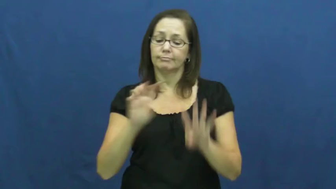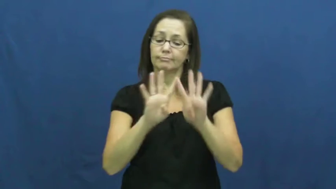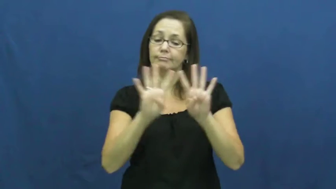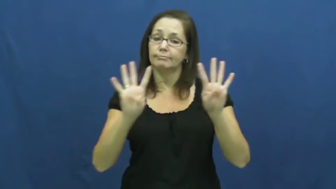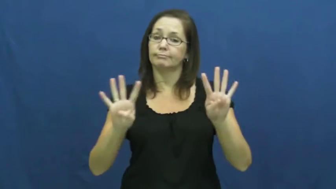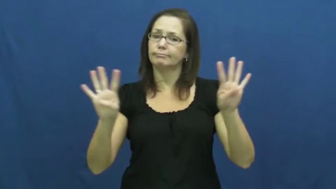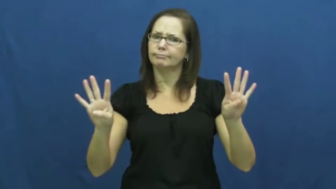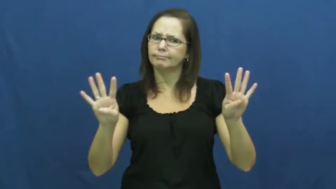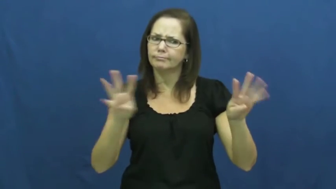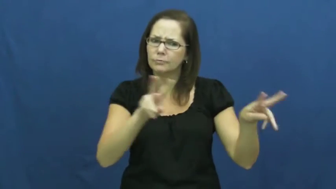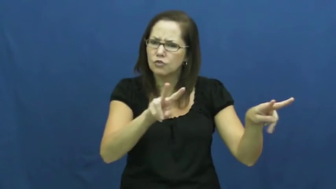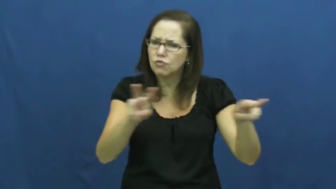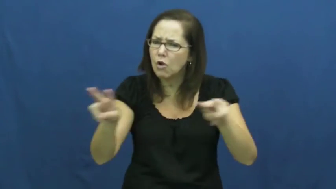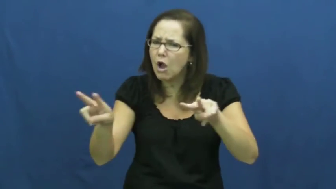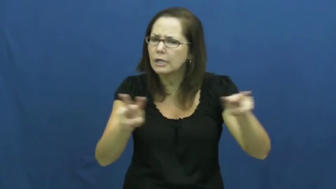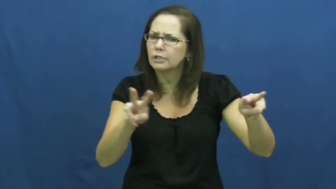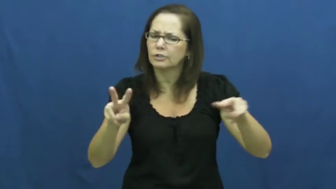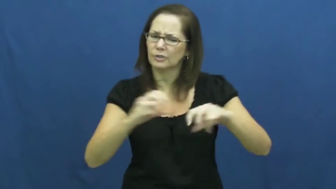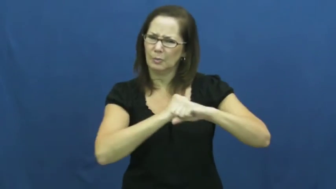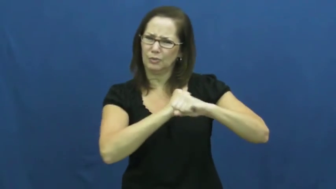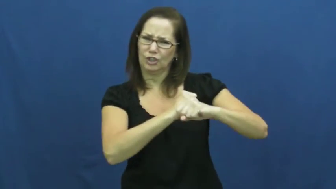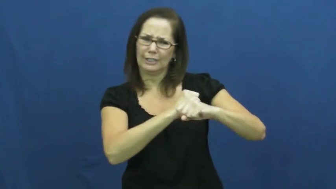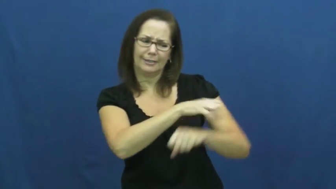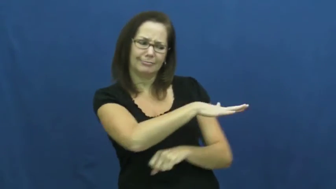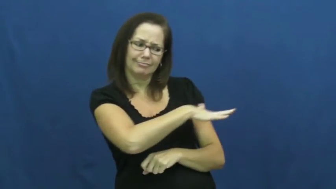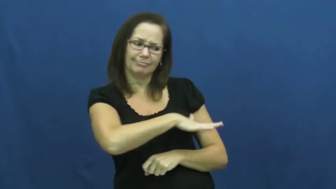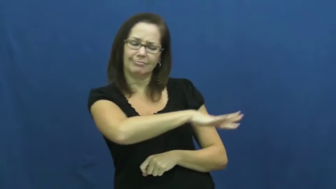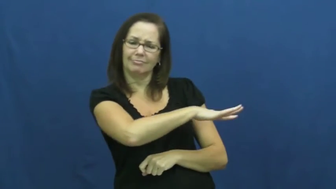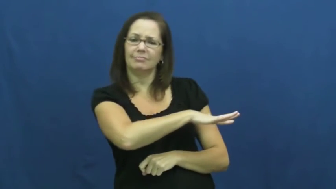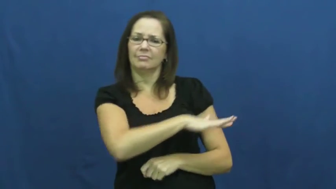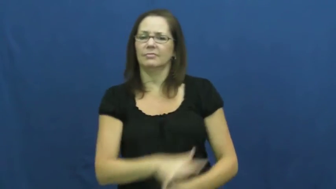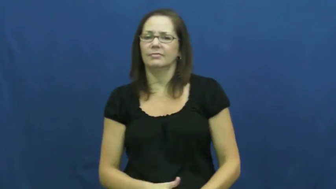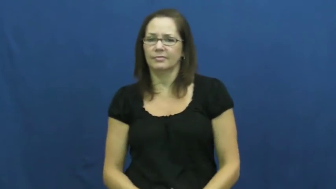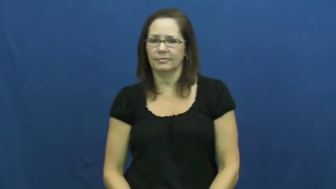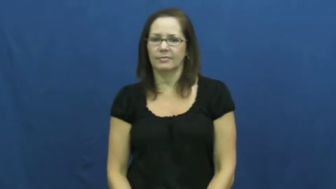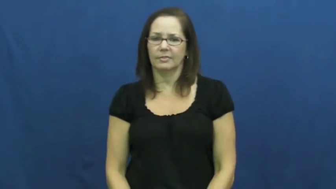rampart,bulwark